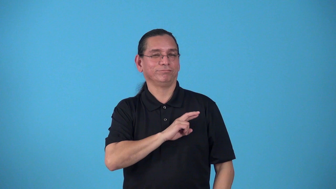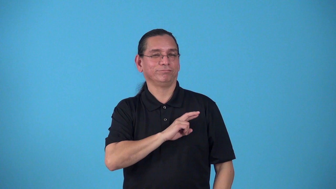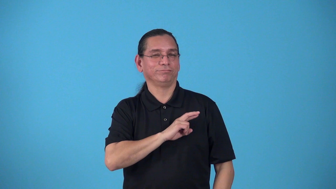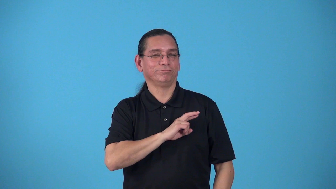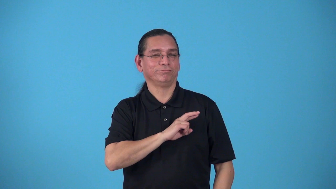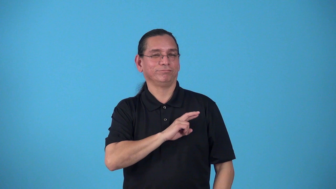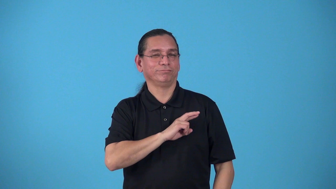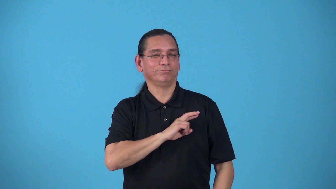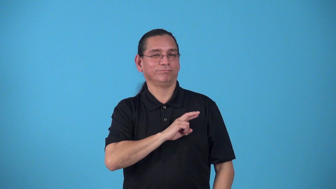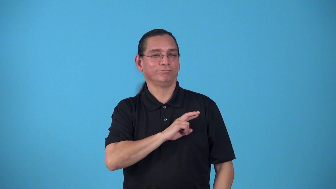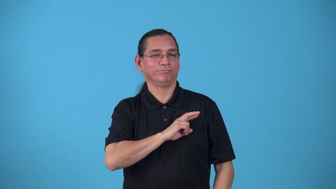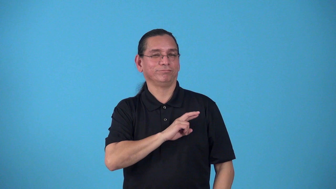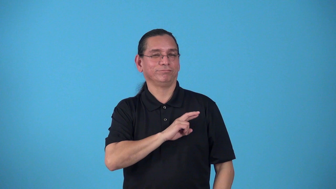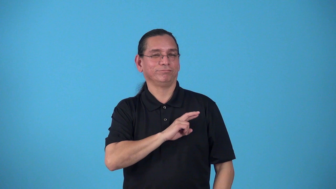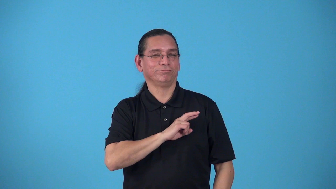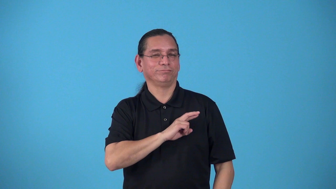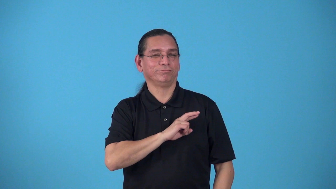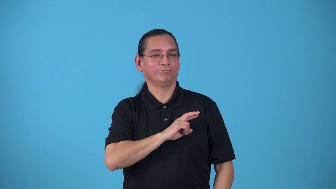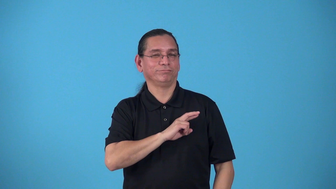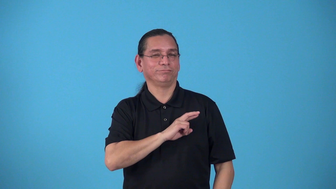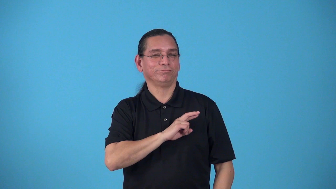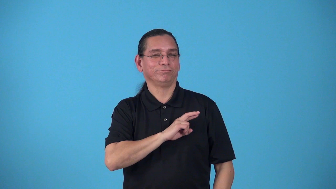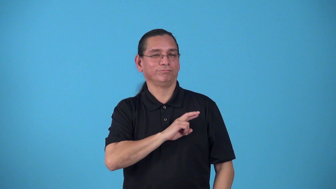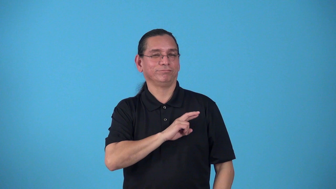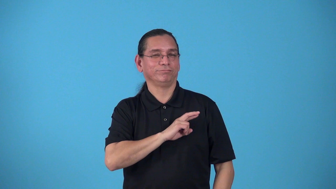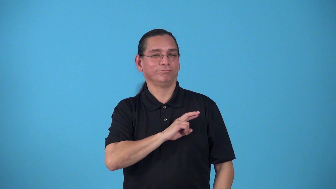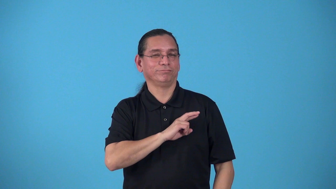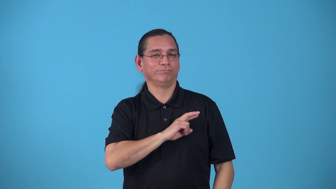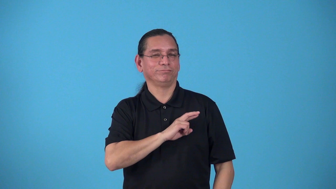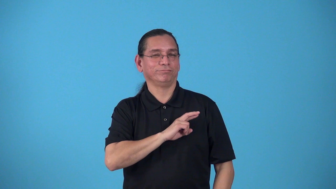ruby